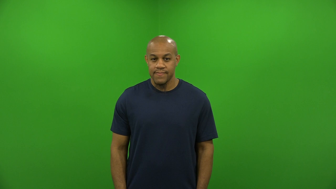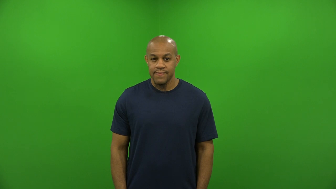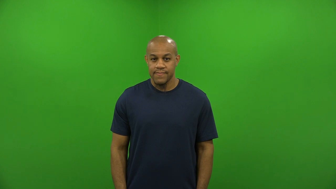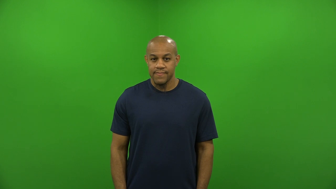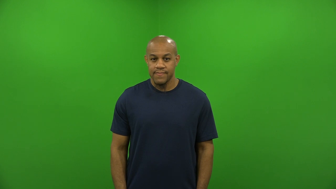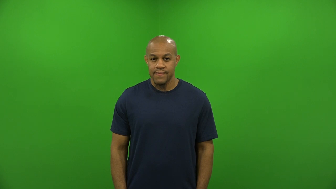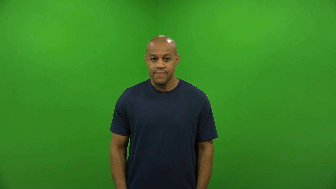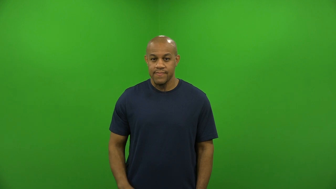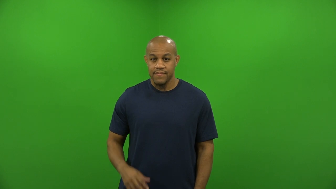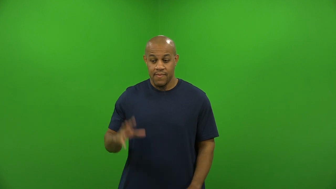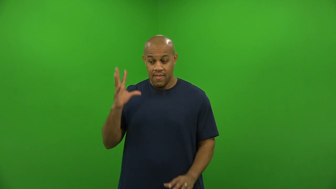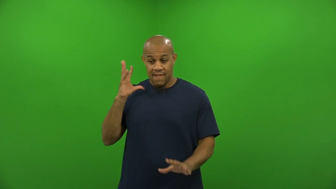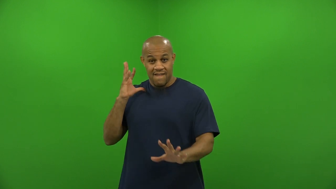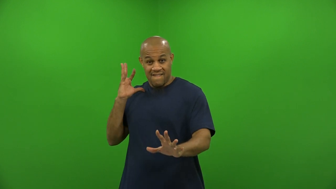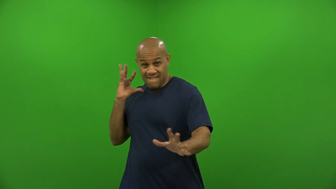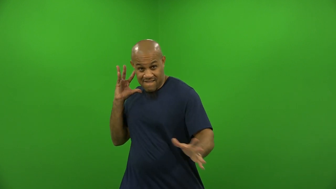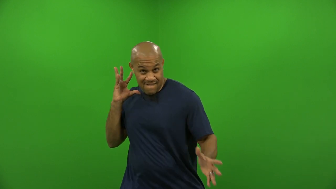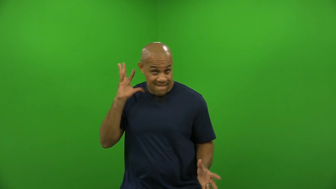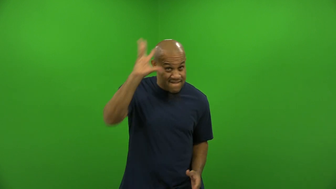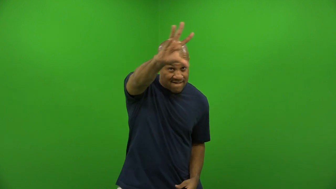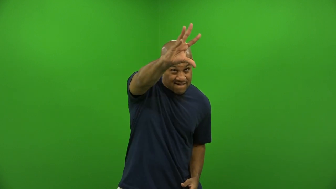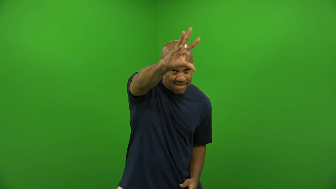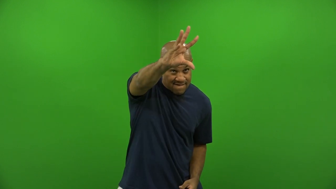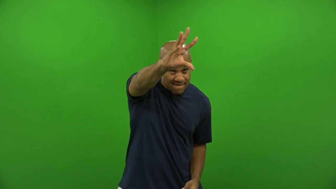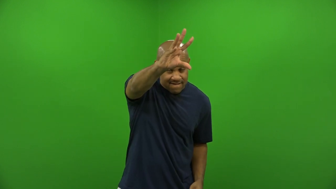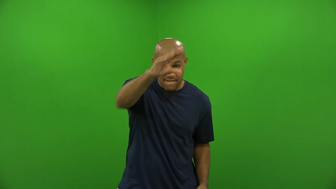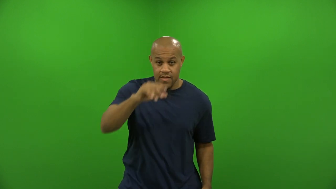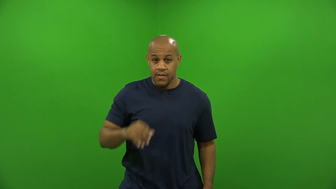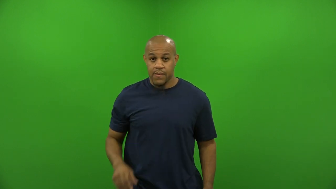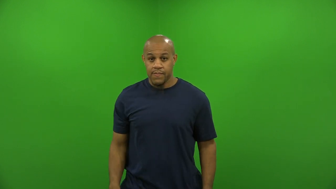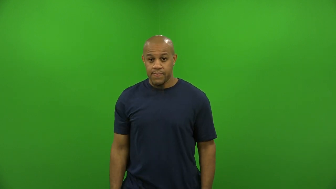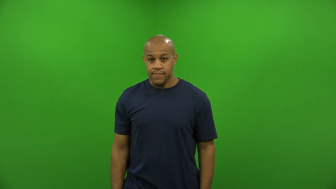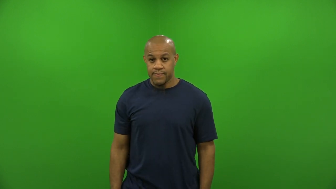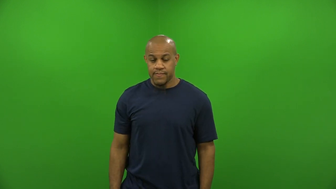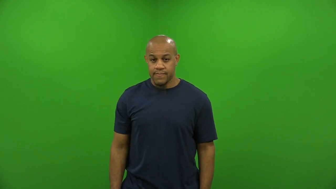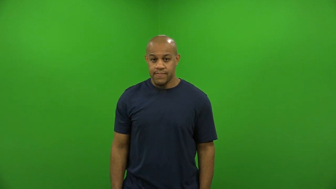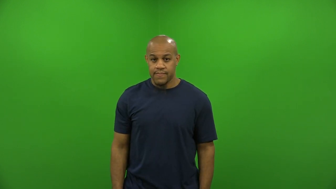Throw shotput